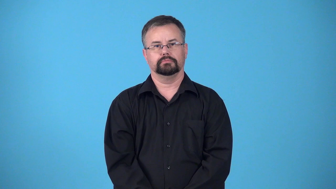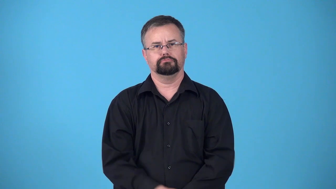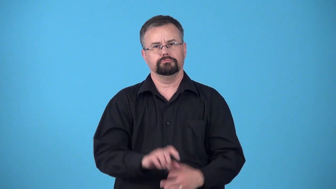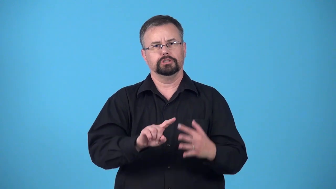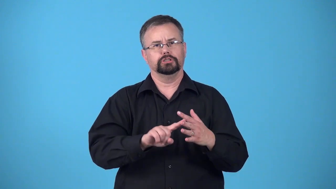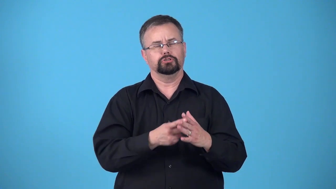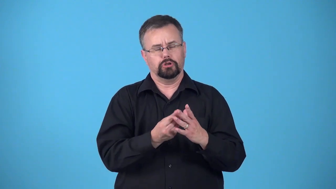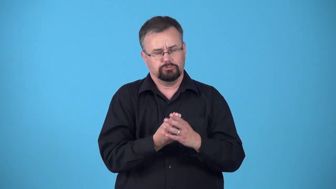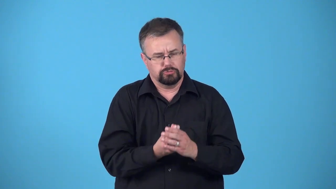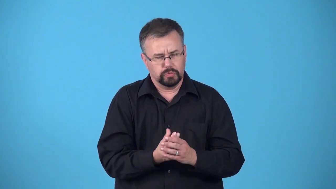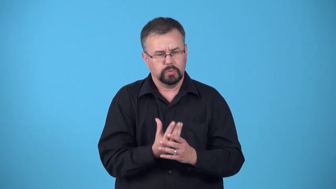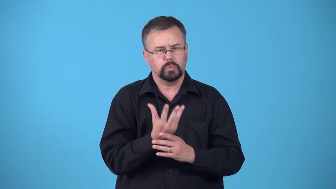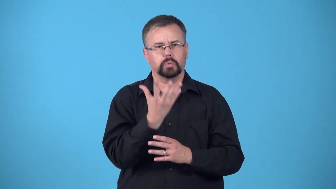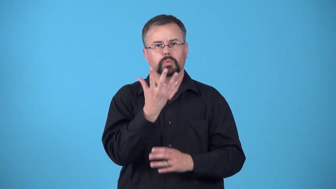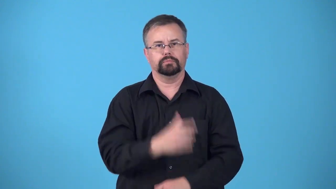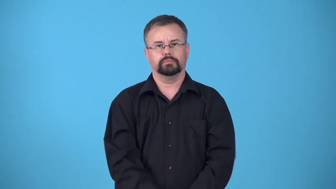take root